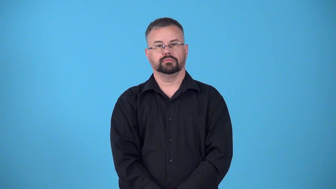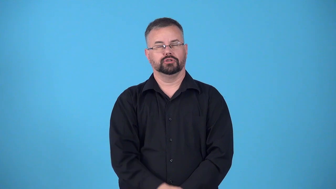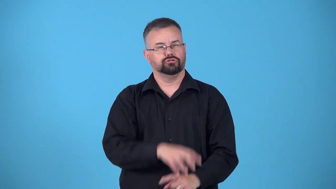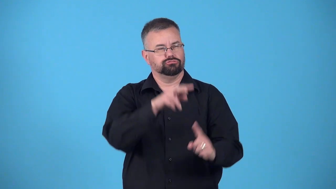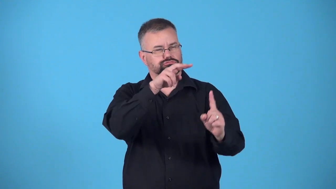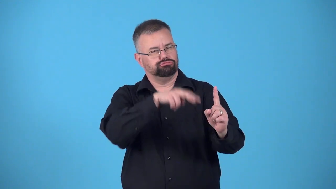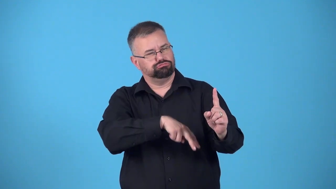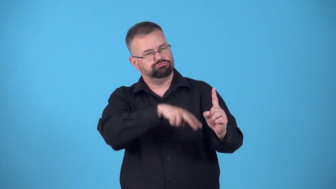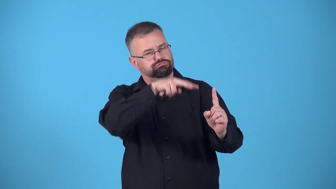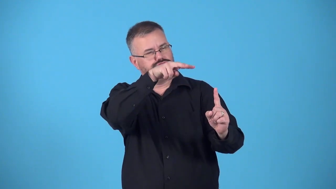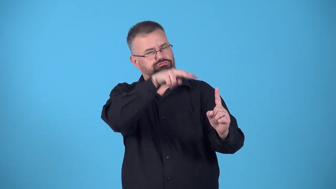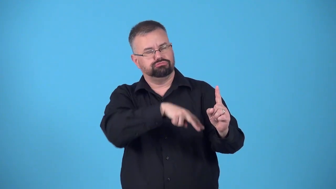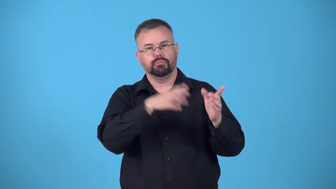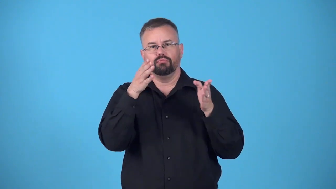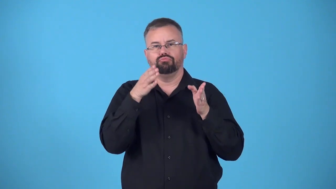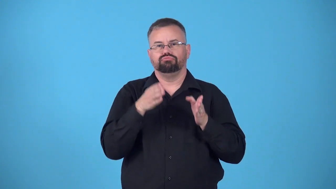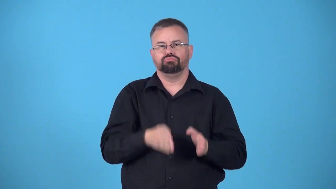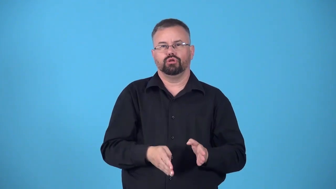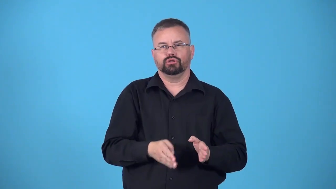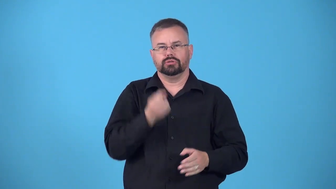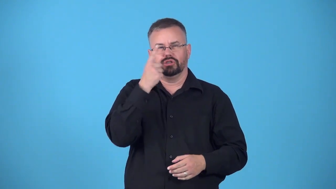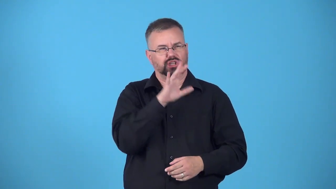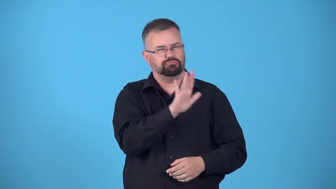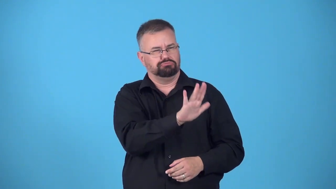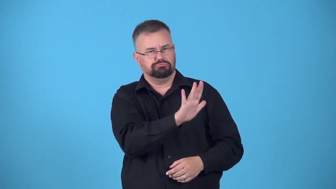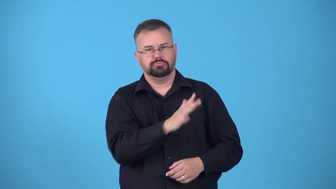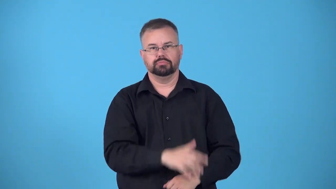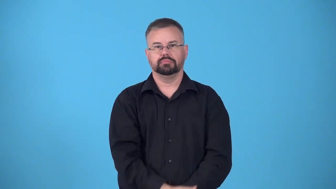read a person